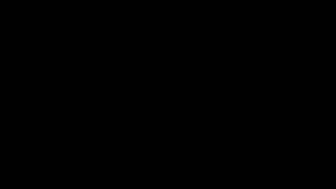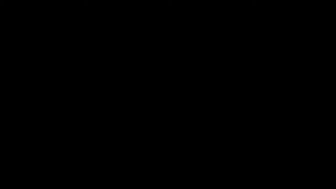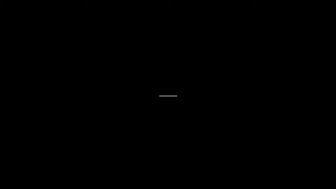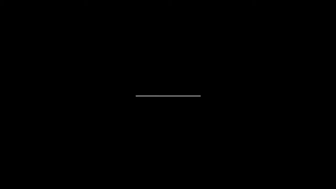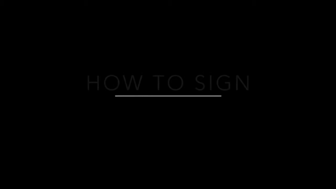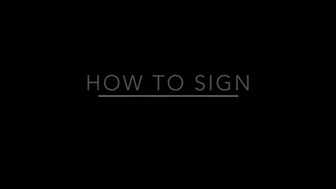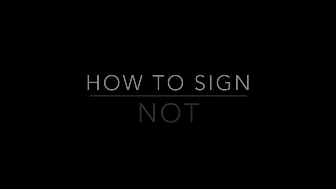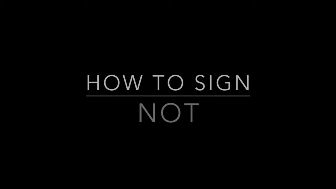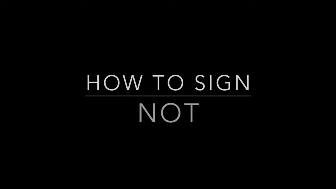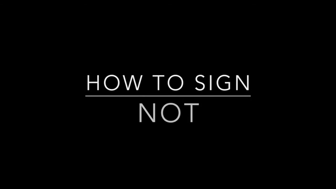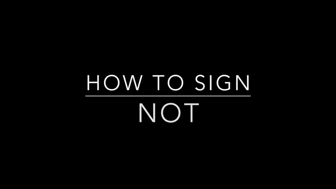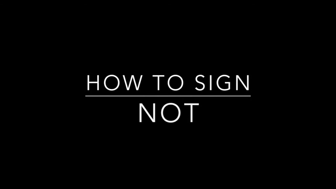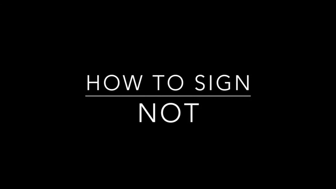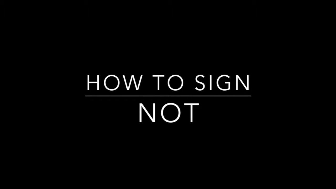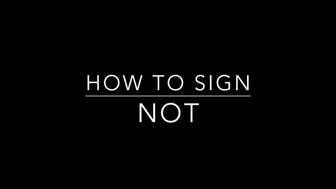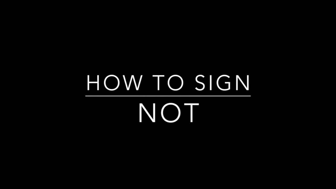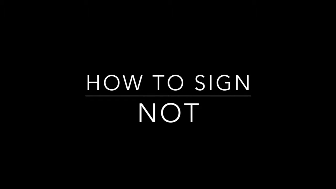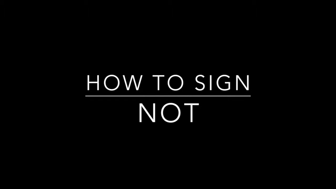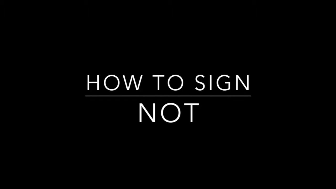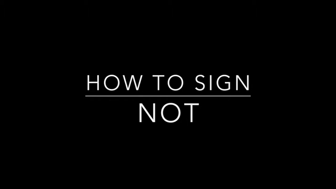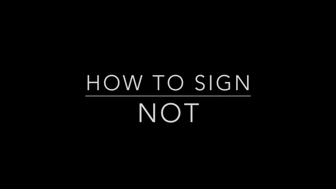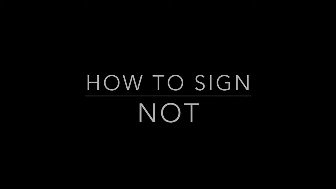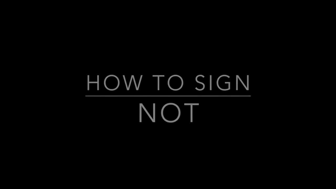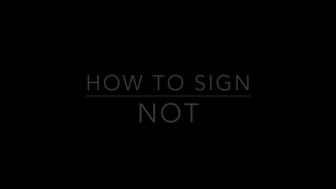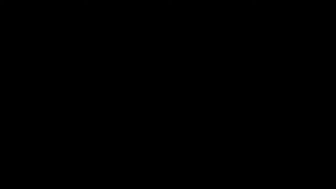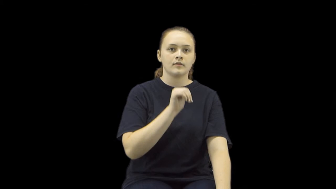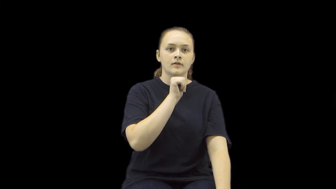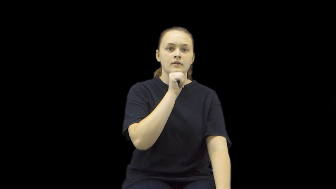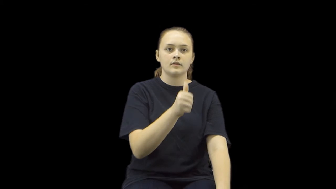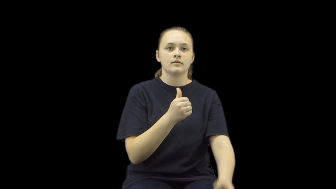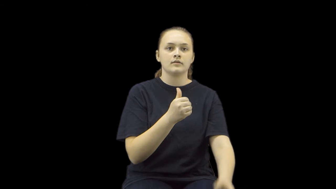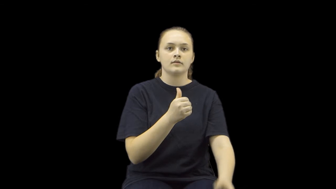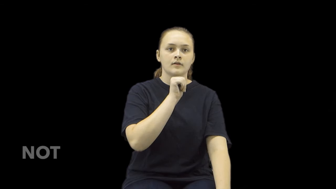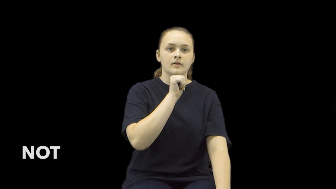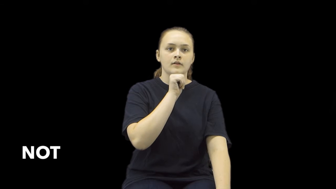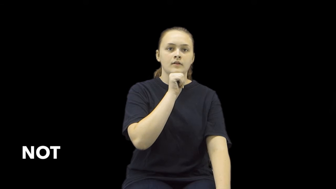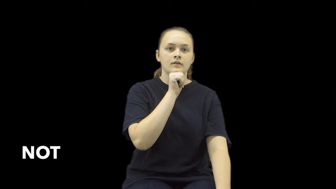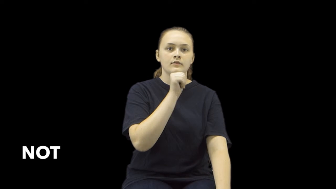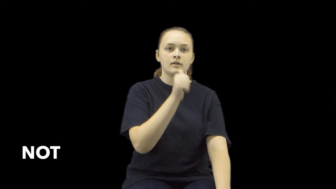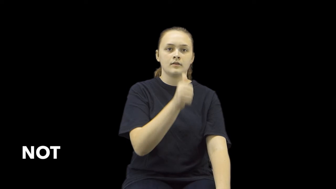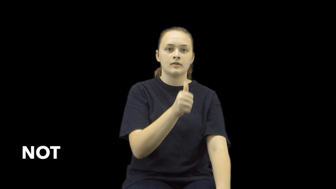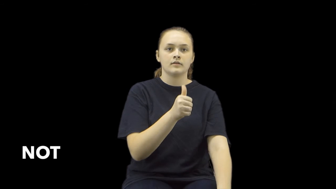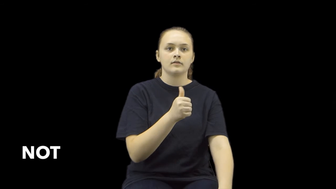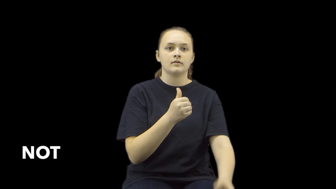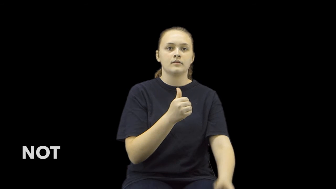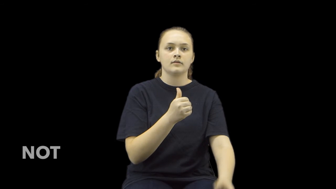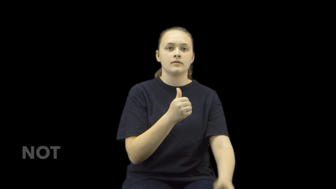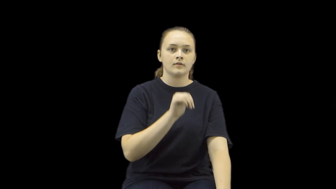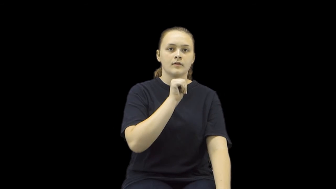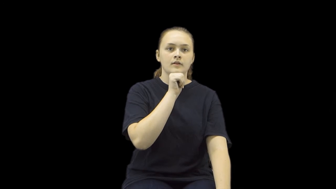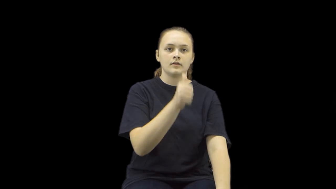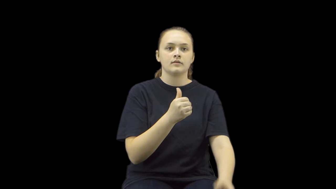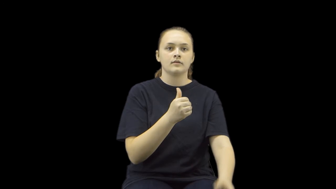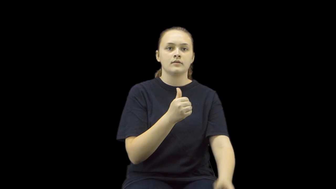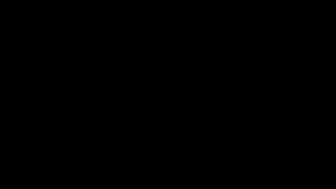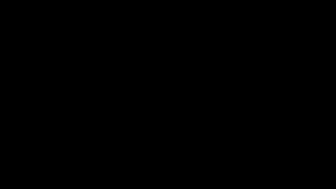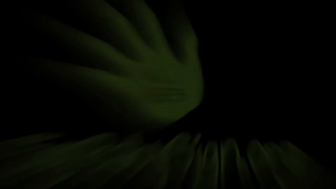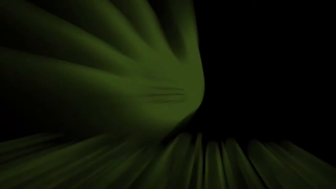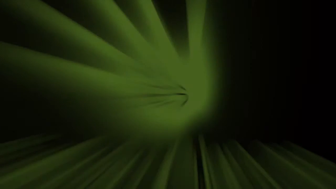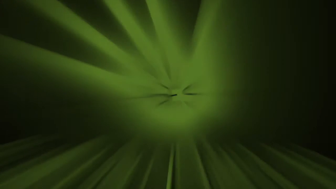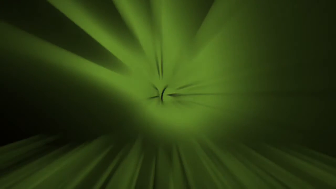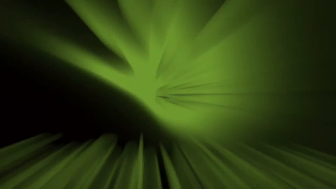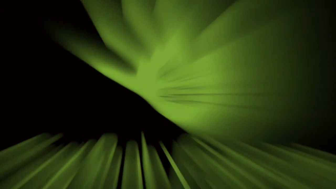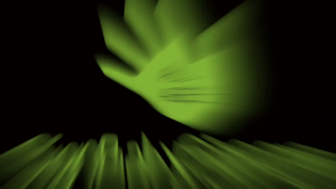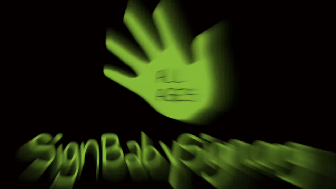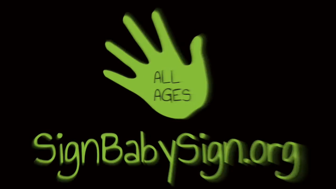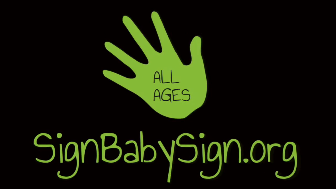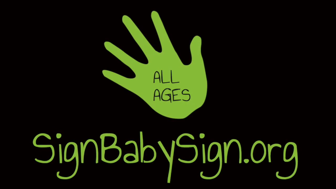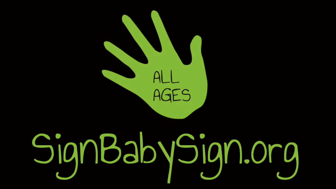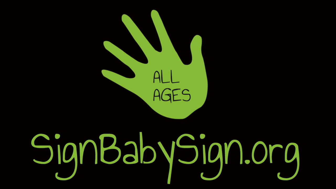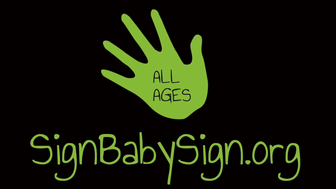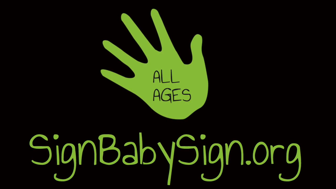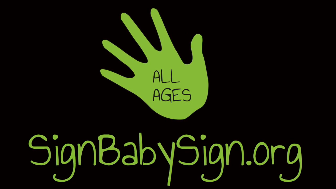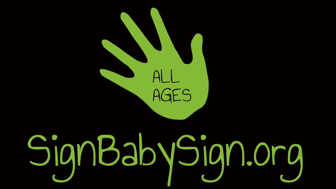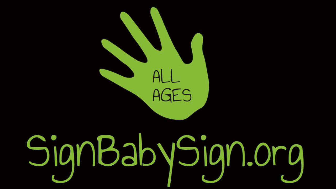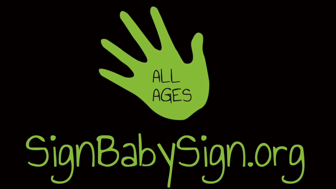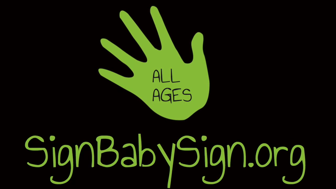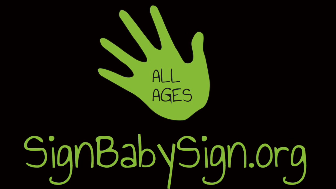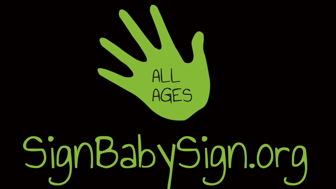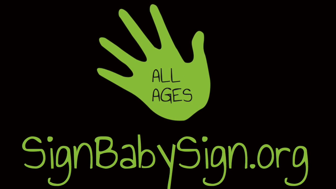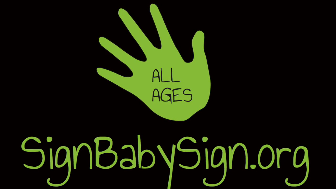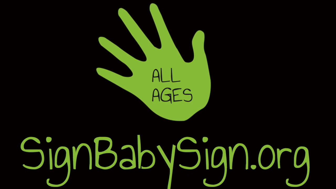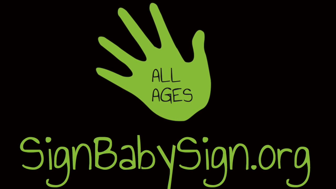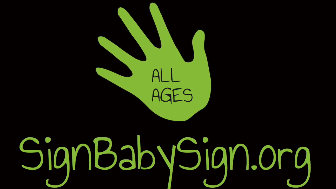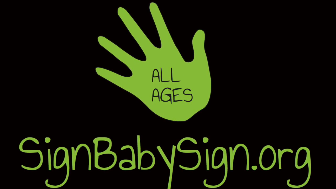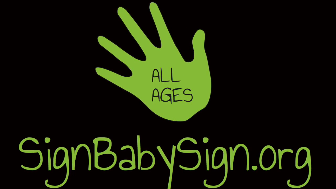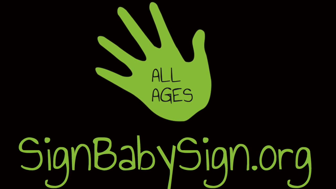Not